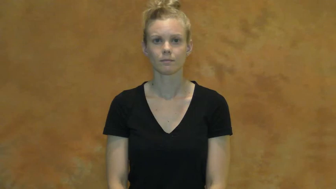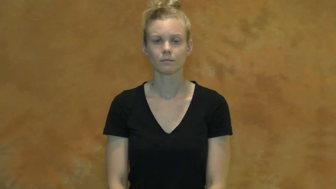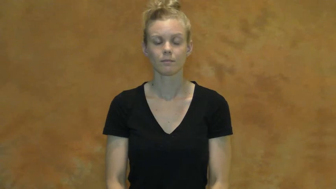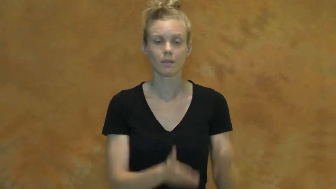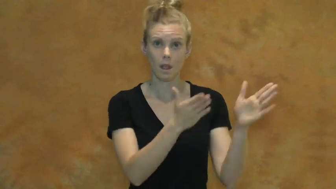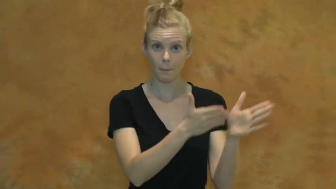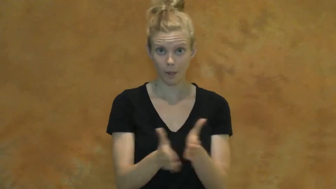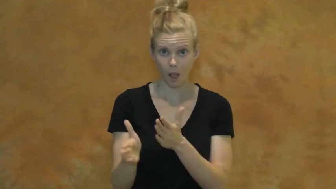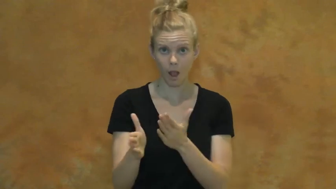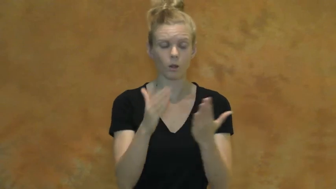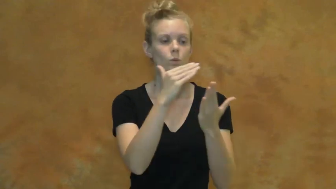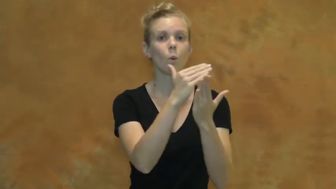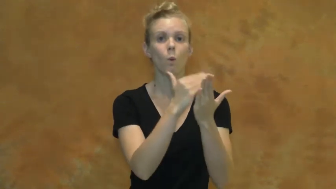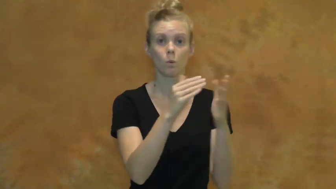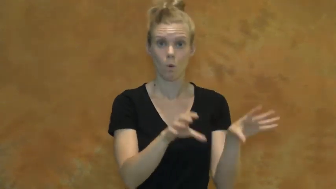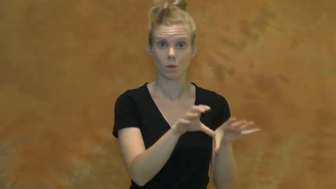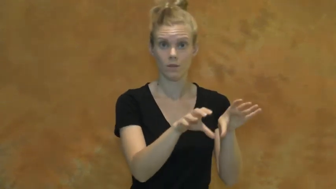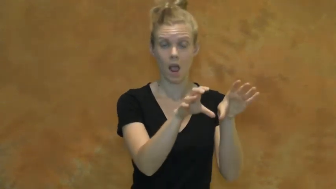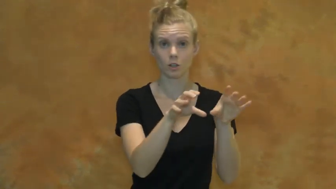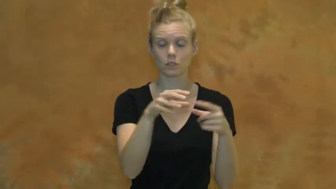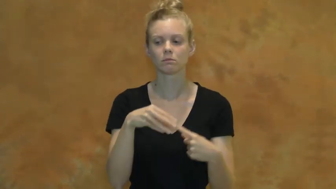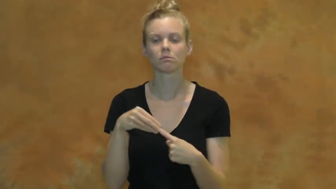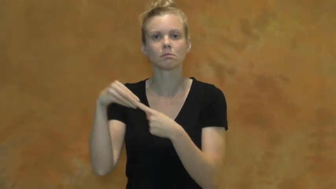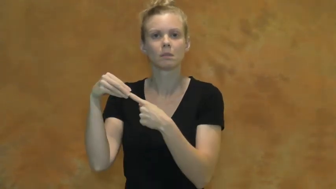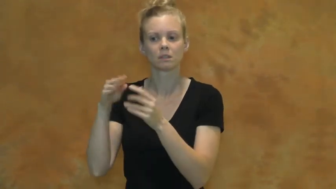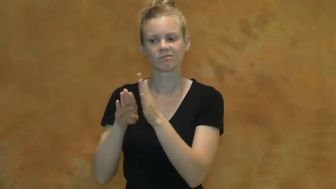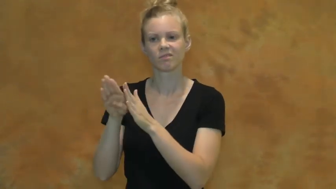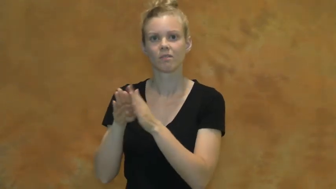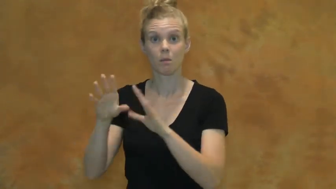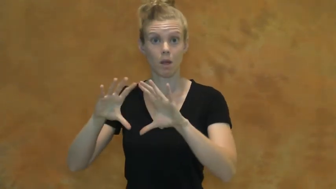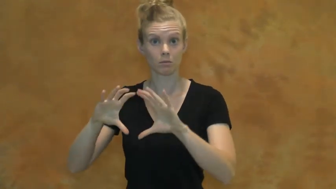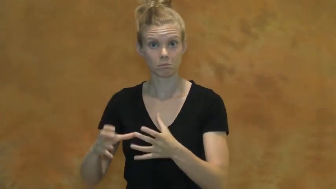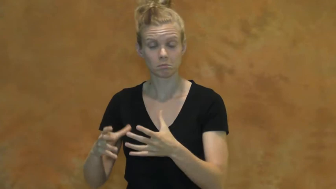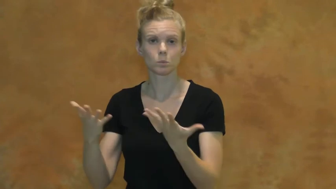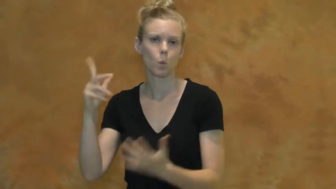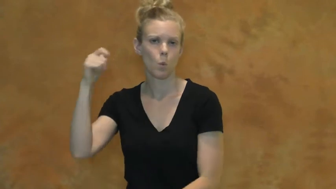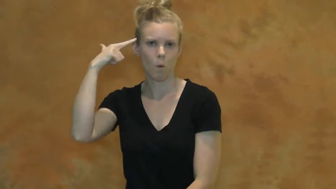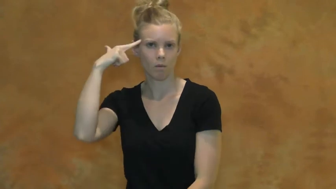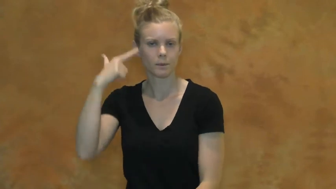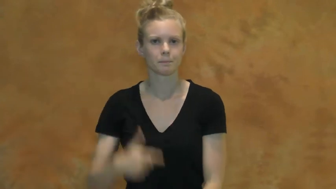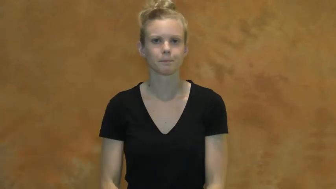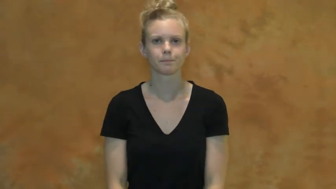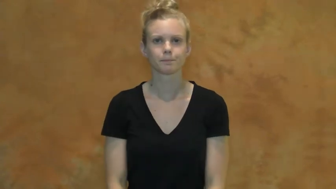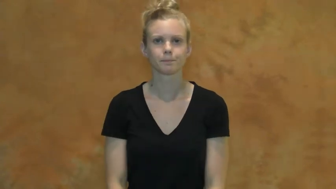policy